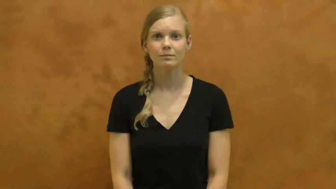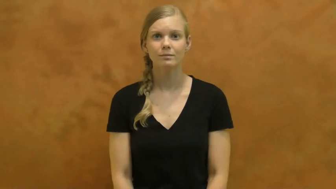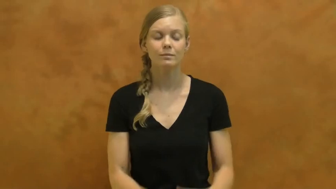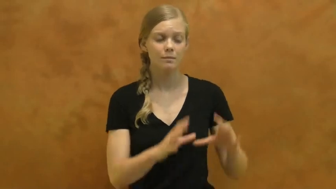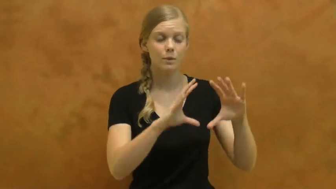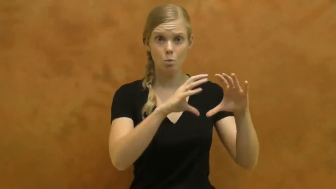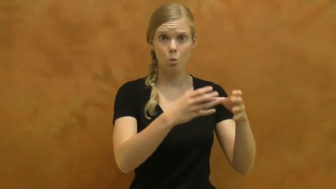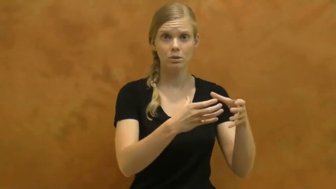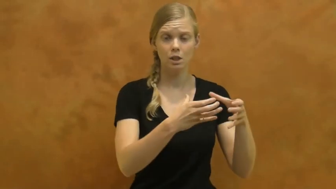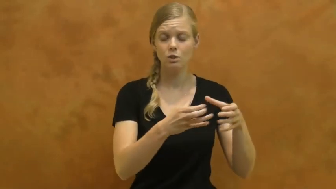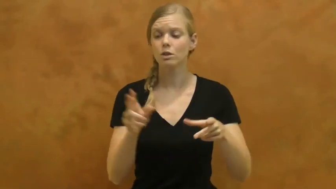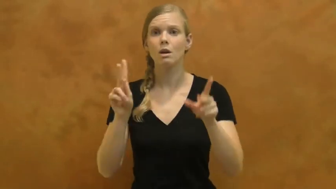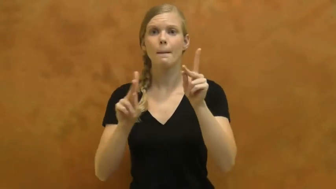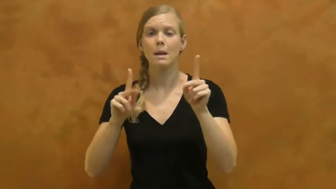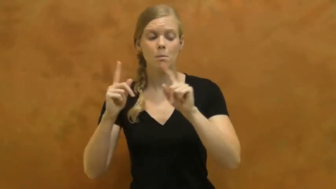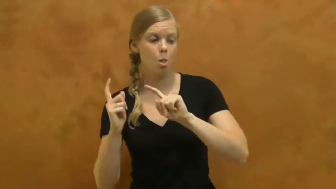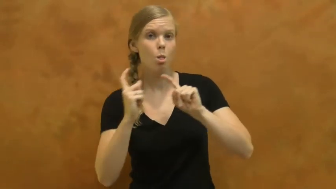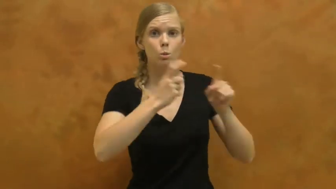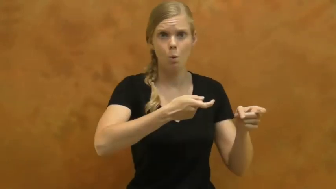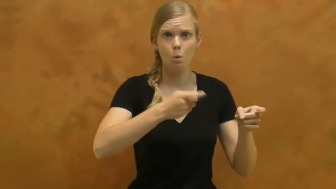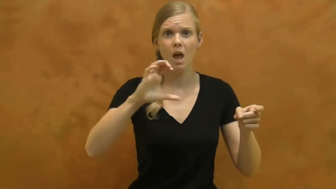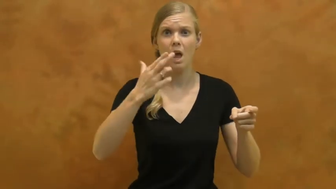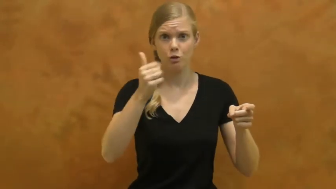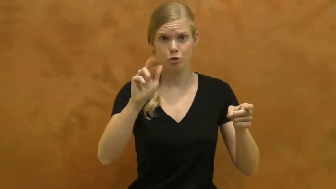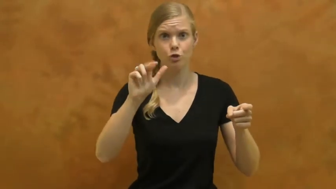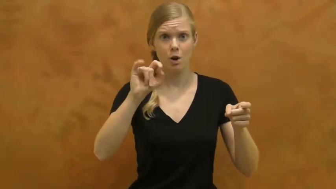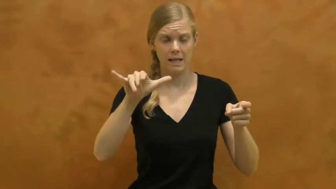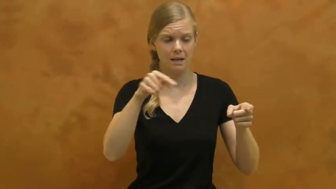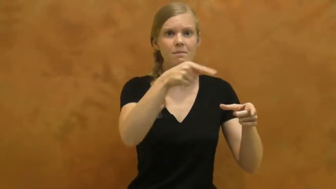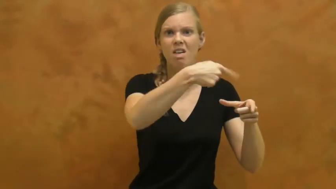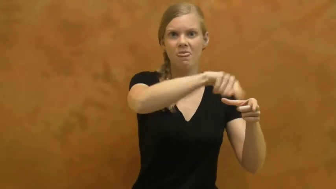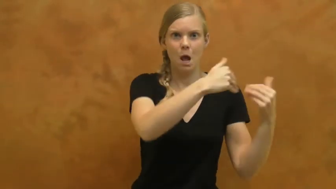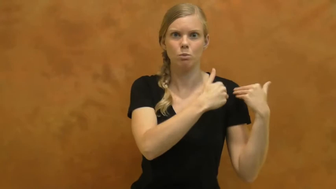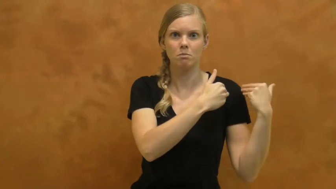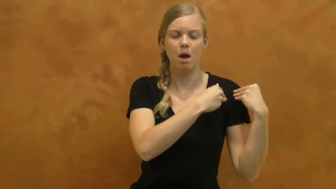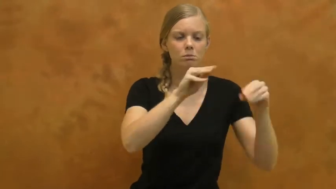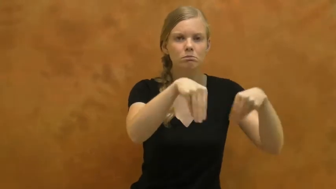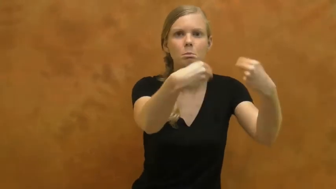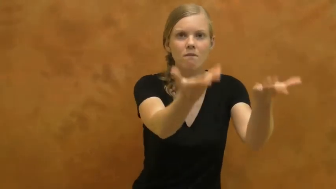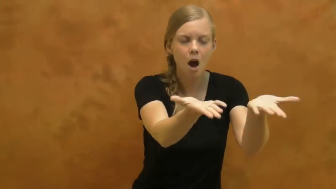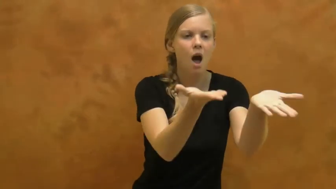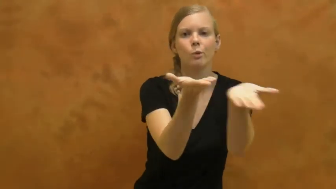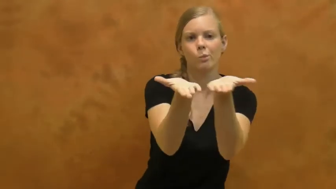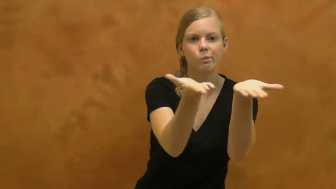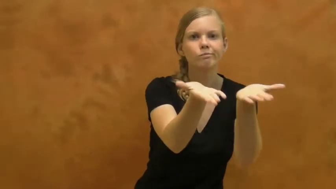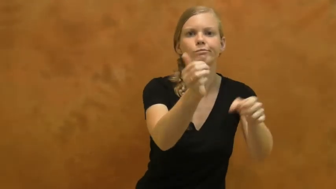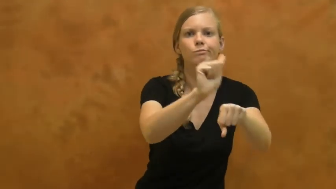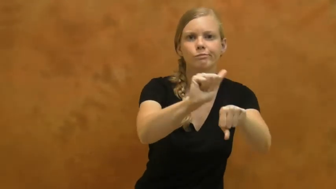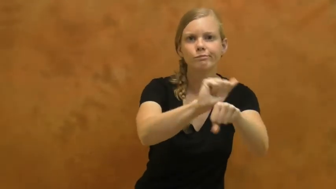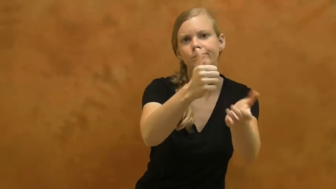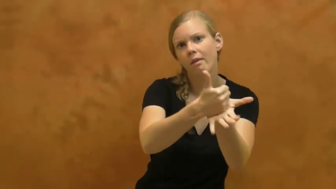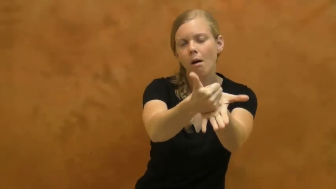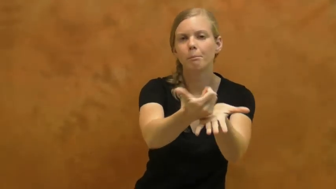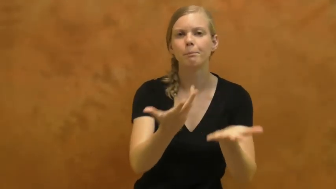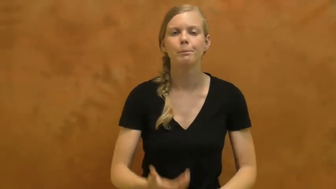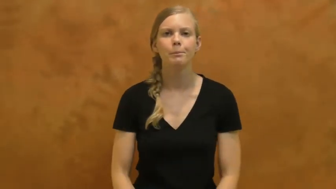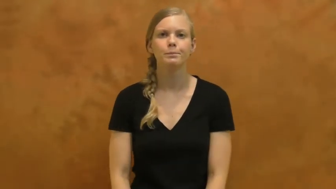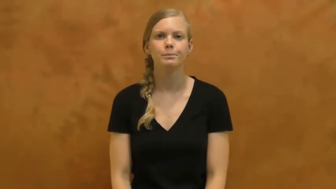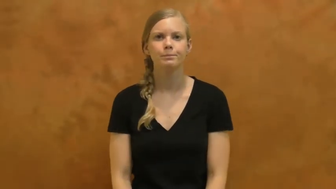aid and charity provider